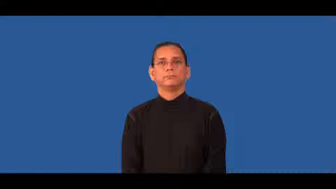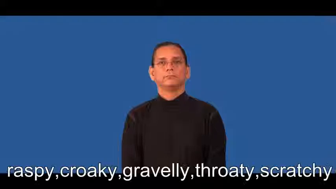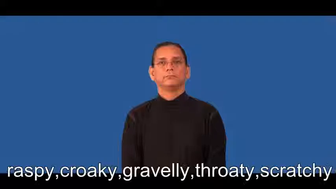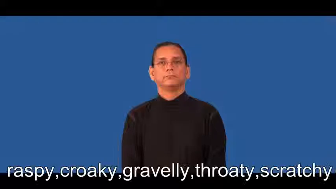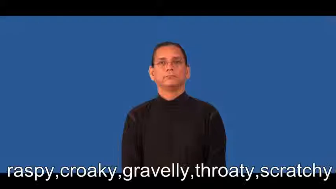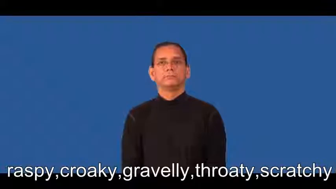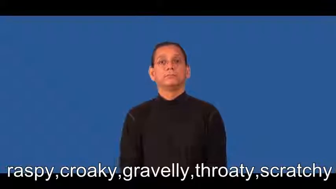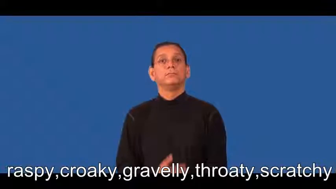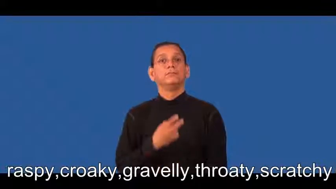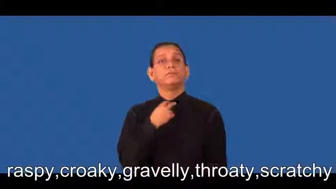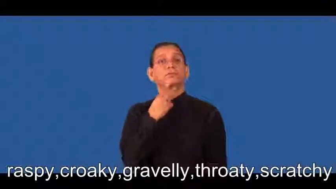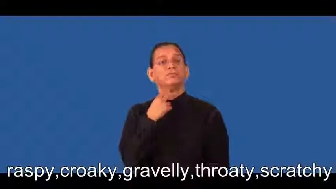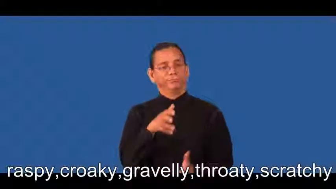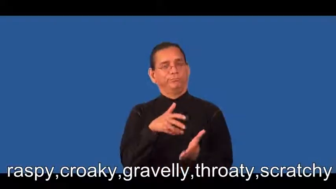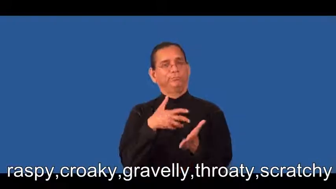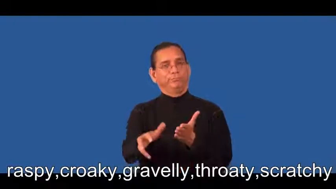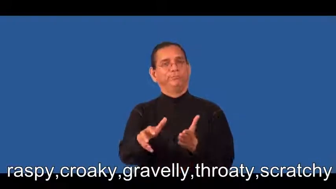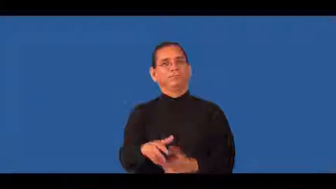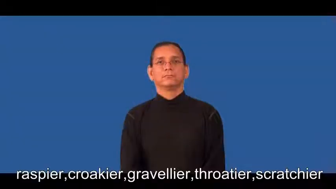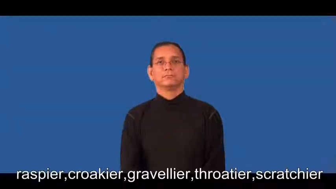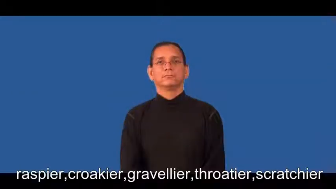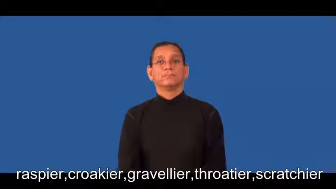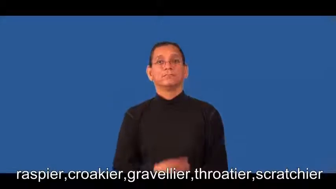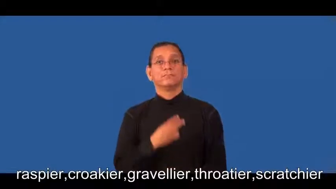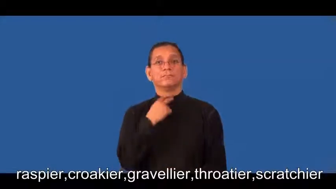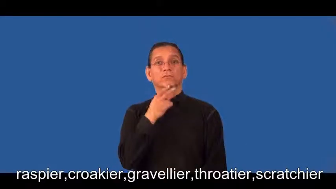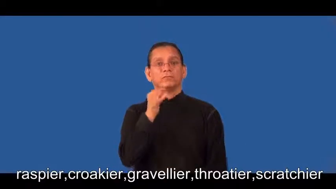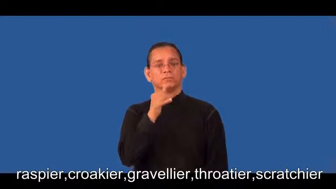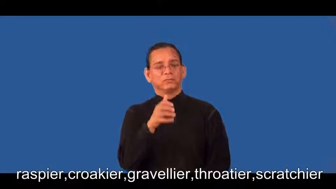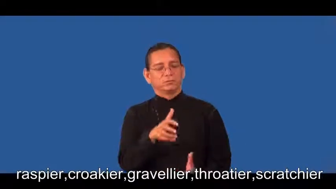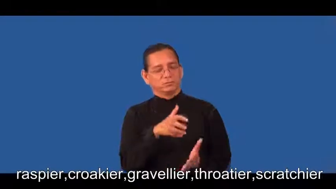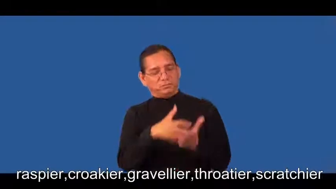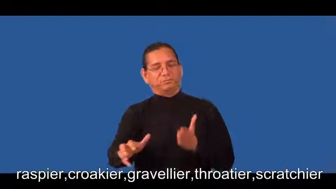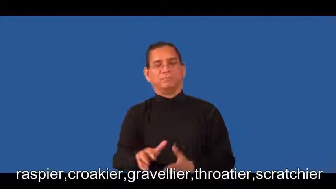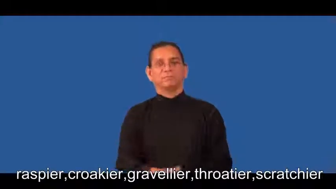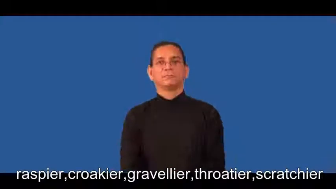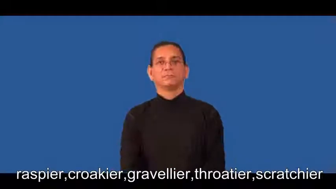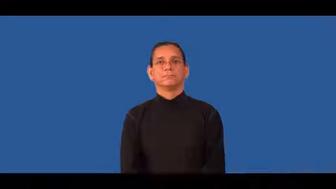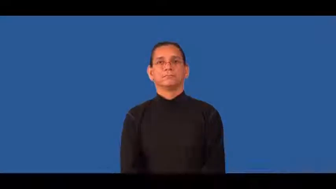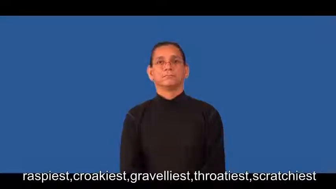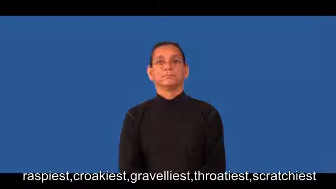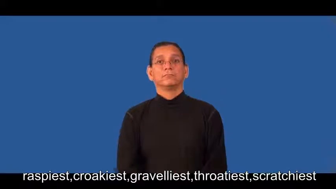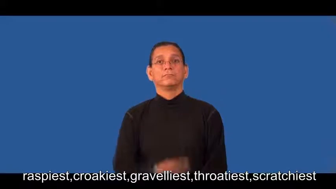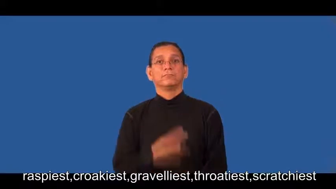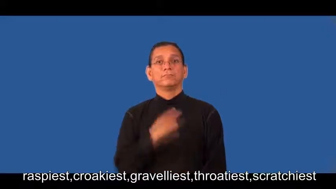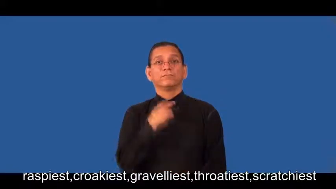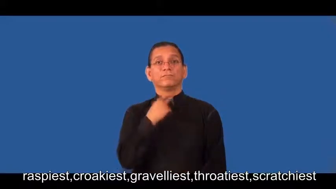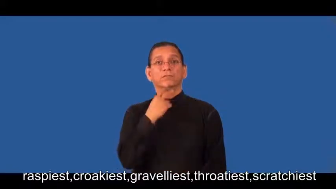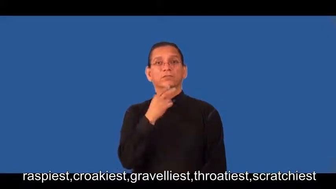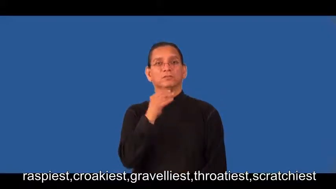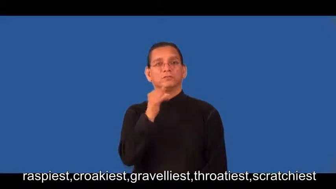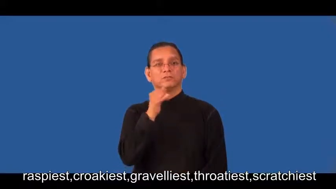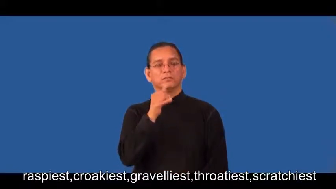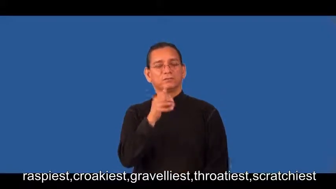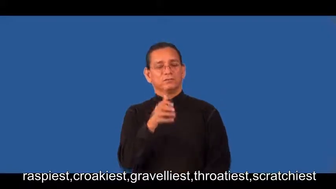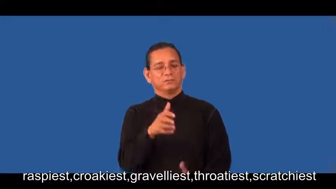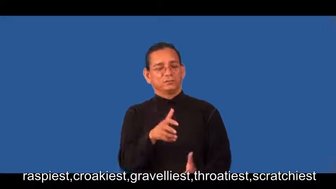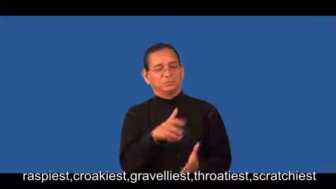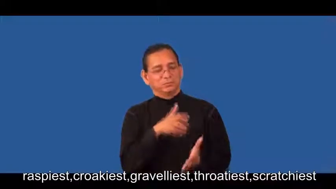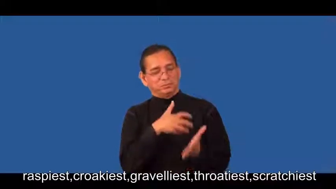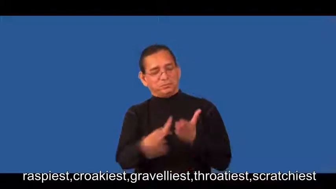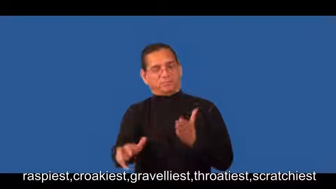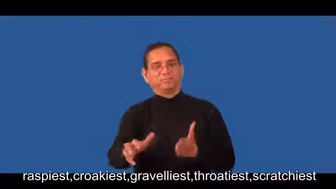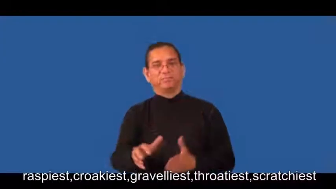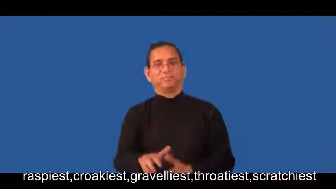raspier,croakier,gravellier,throatier,scratchier,raspiest,croakiest,gravelliest,throatiest,scratchie